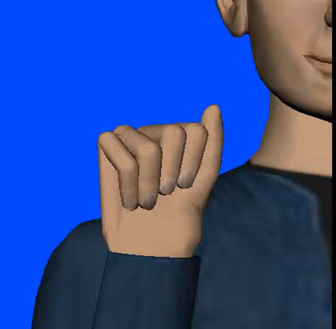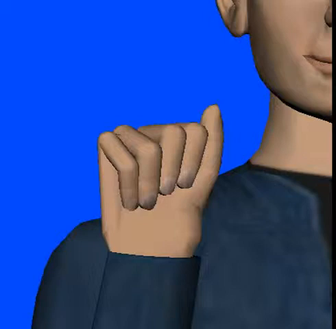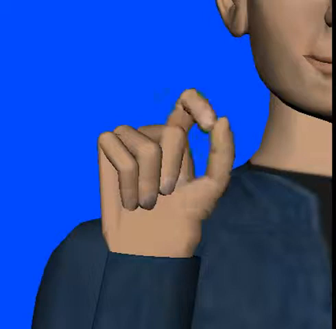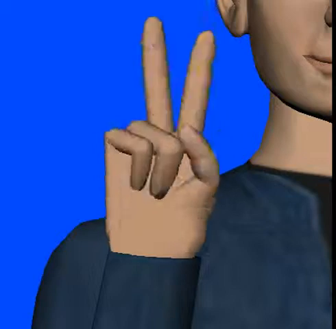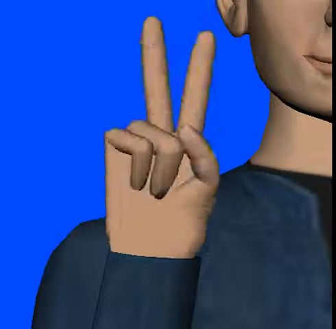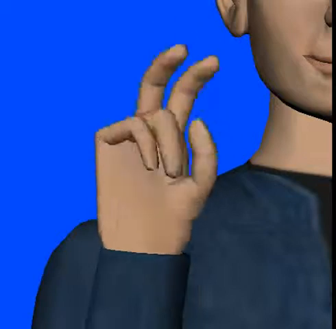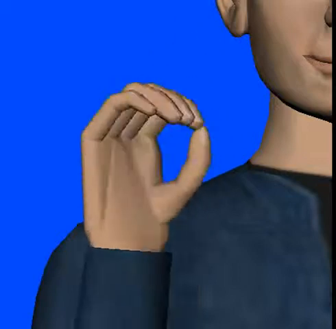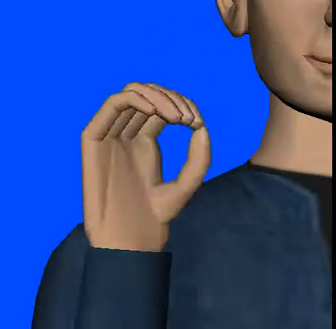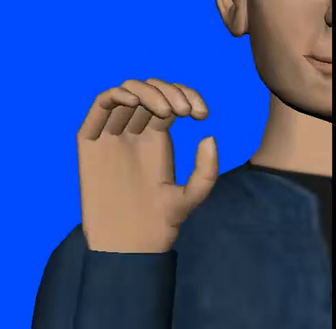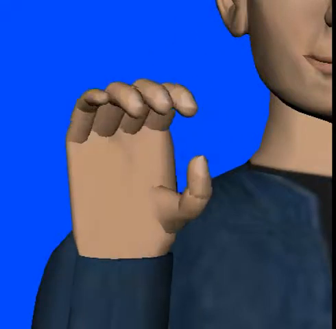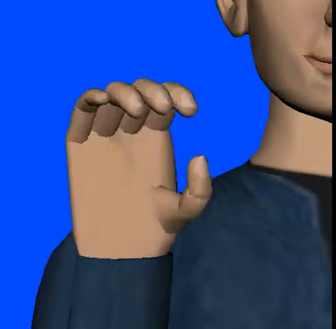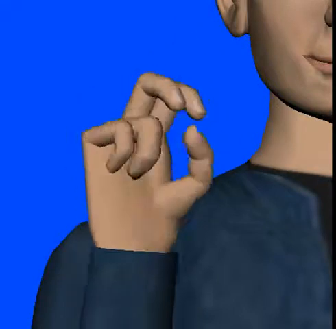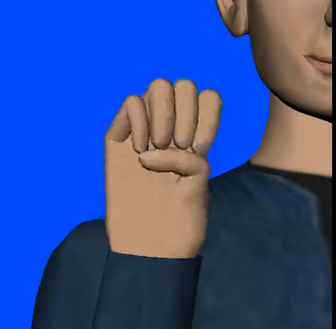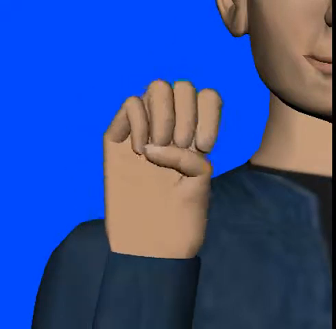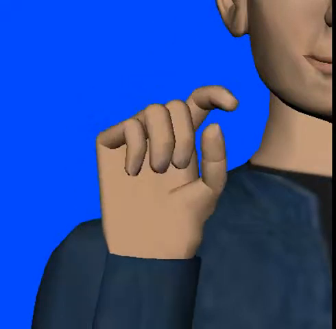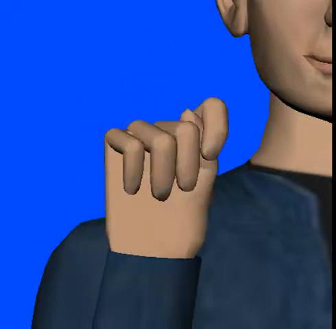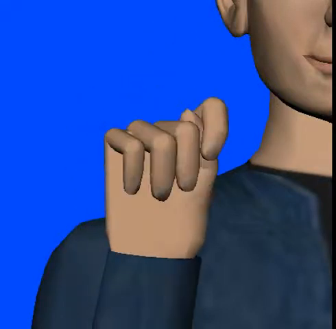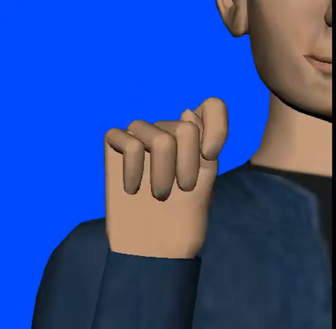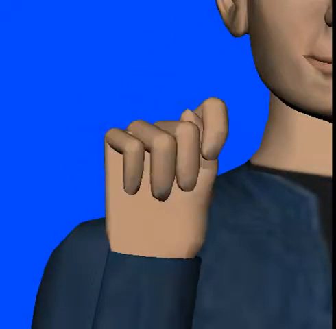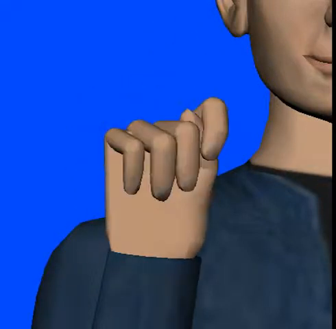avocet